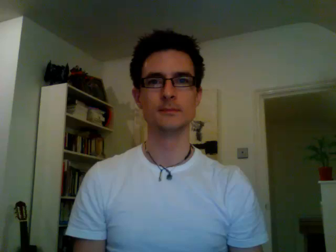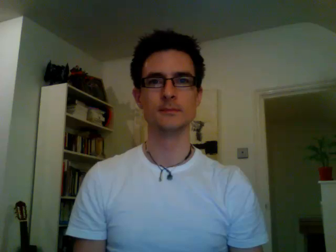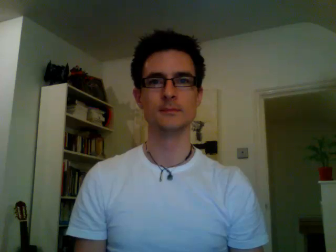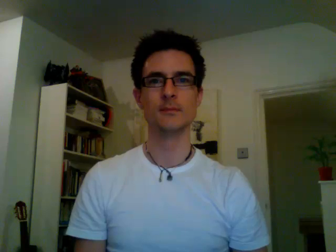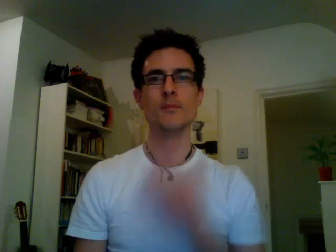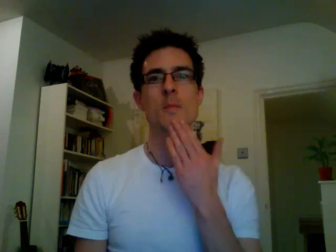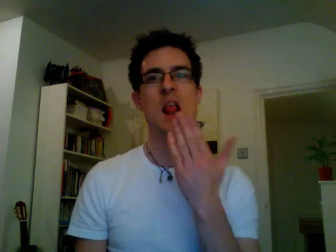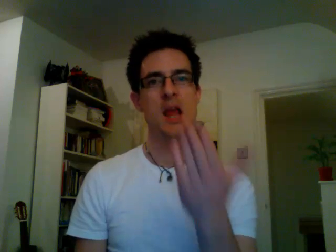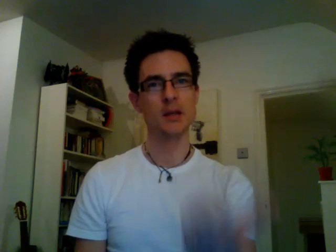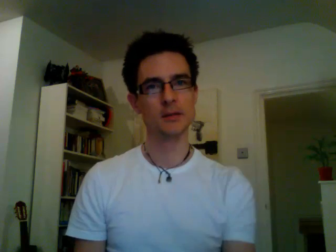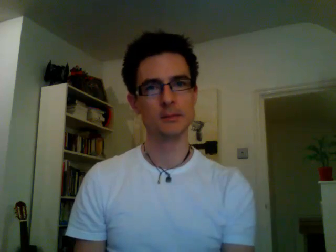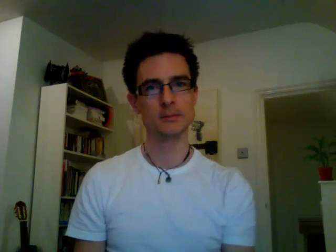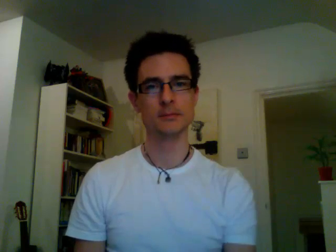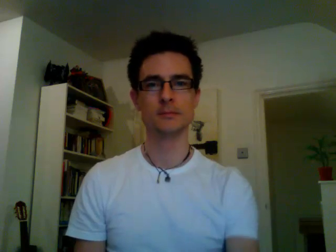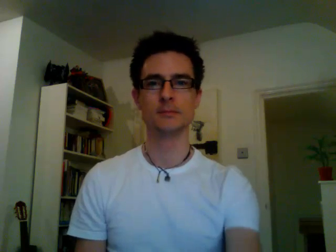please